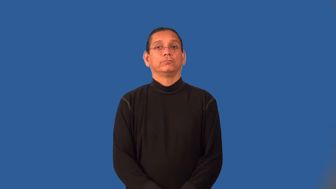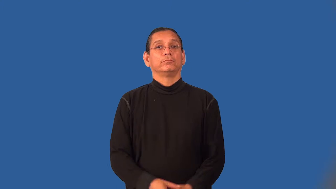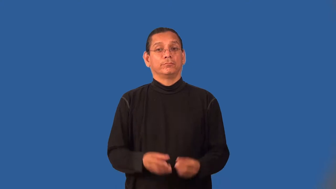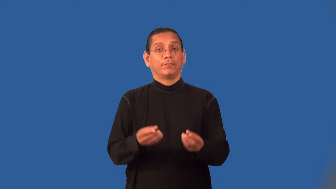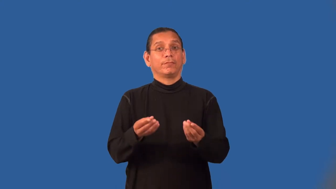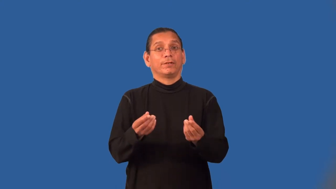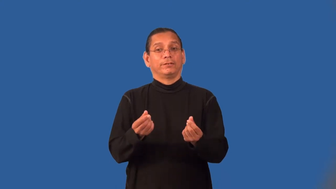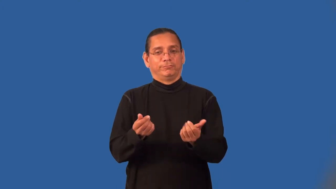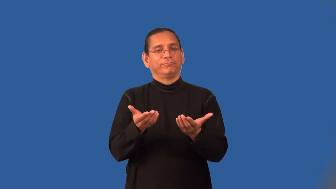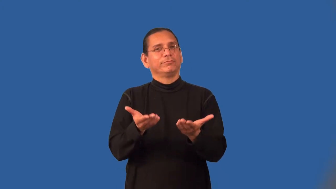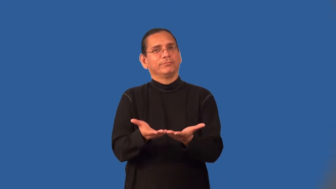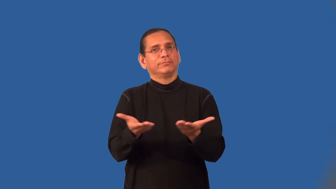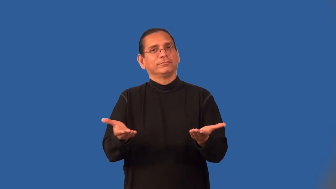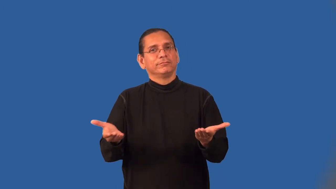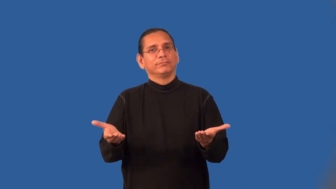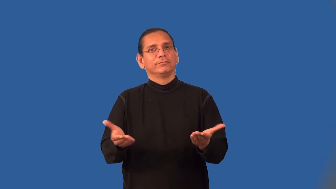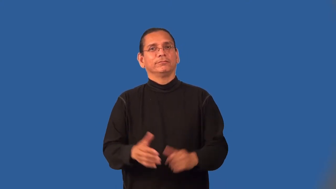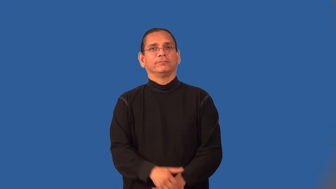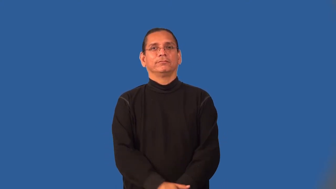material-real things